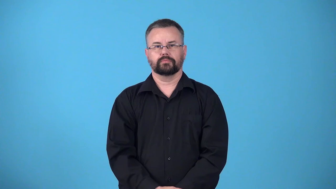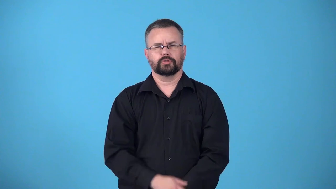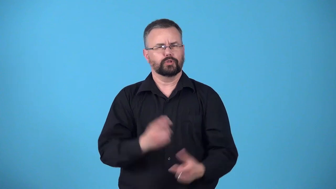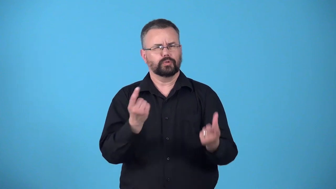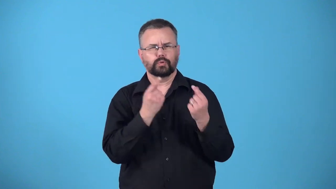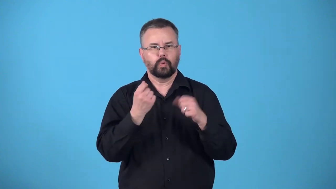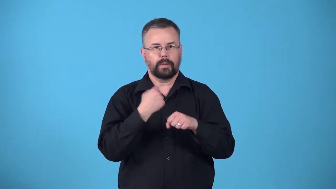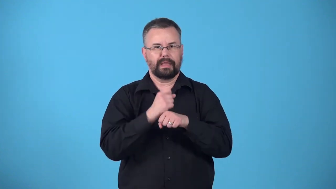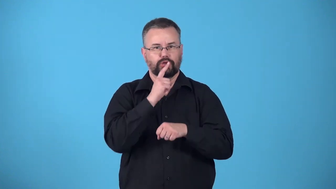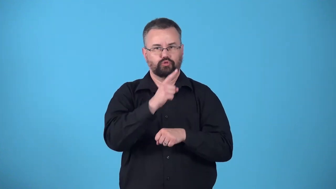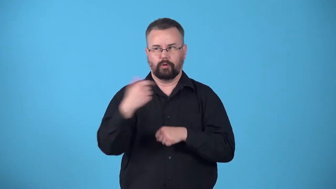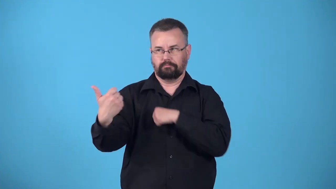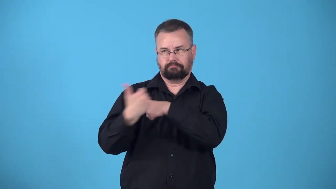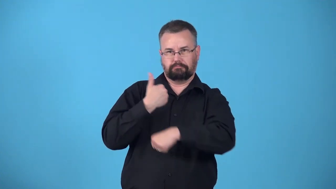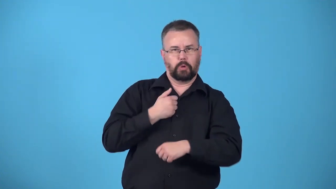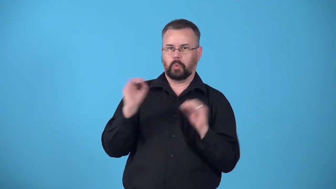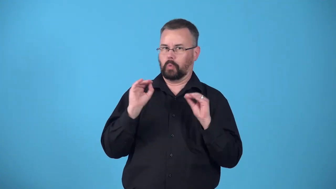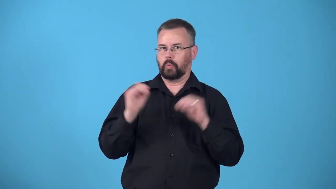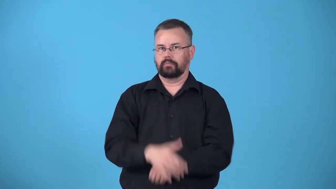cover my ass